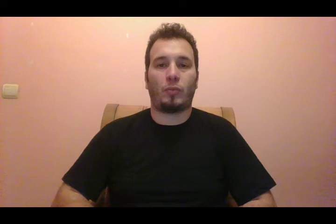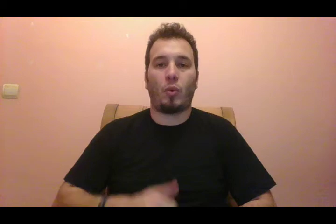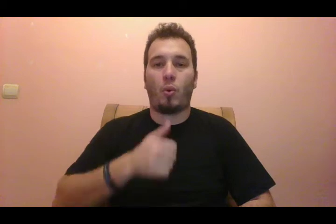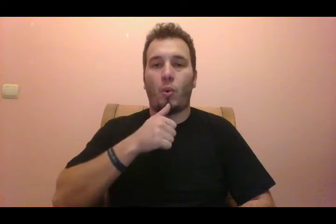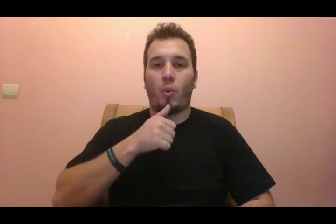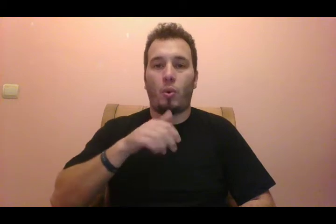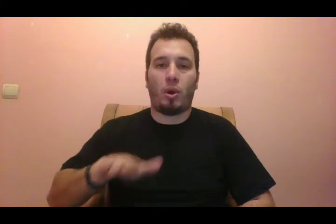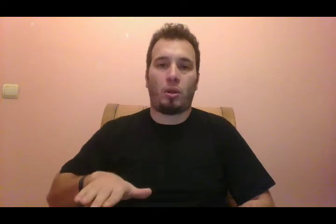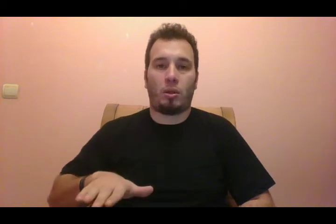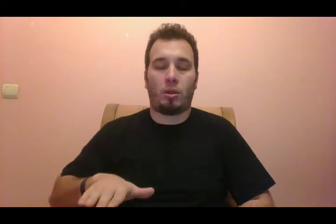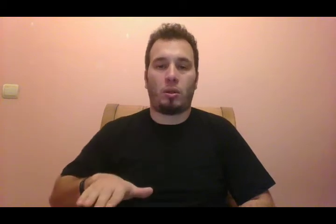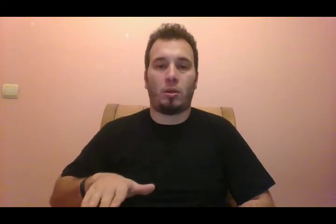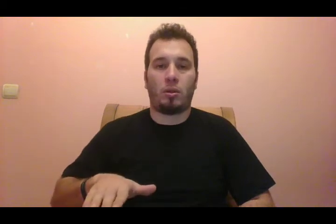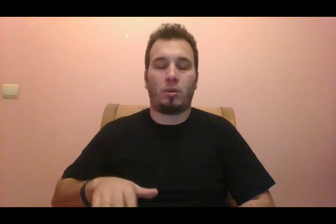boy